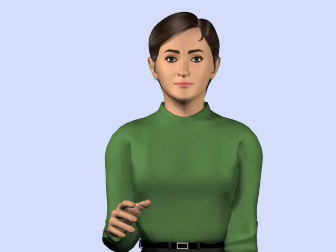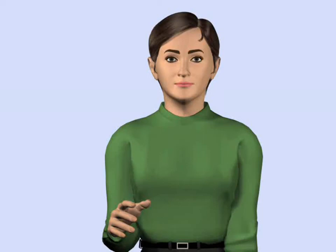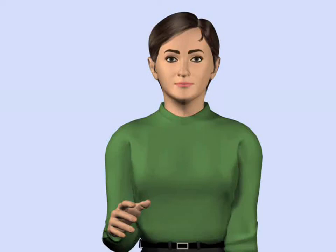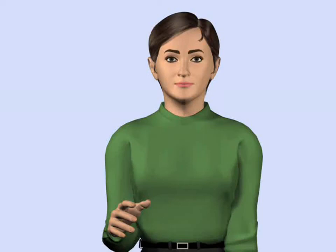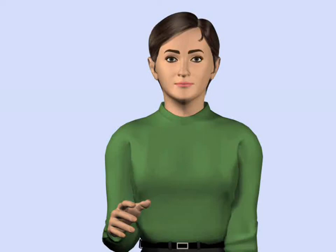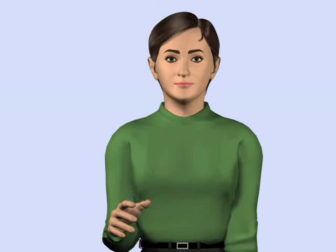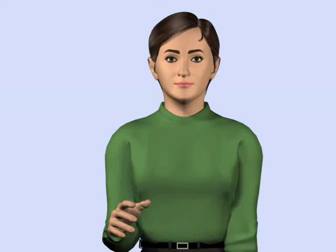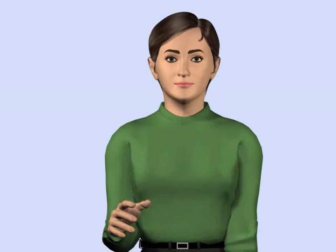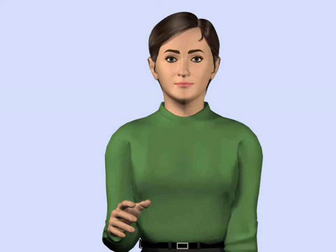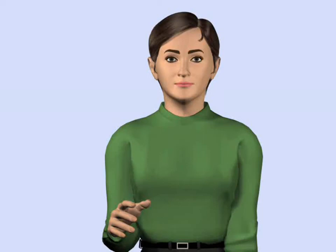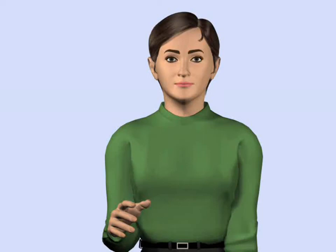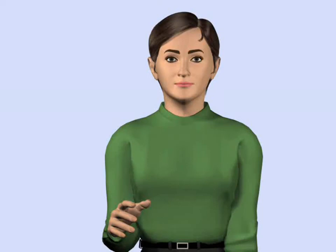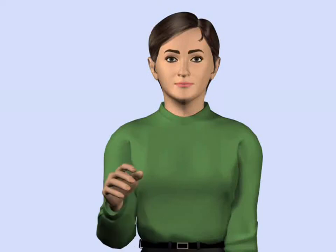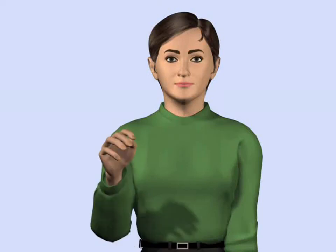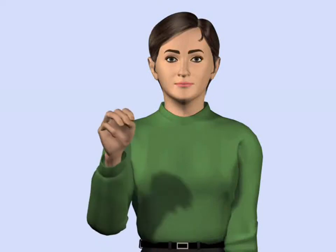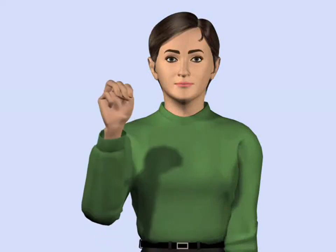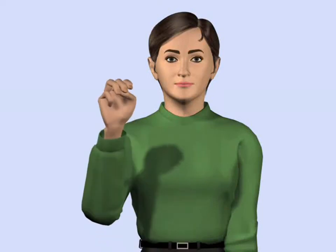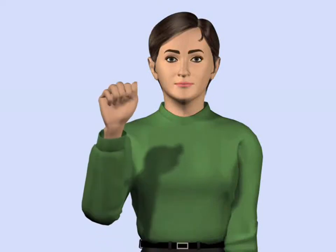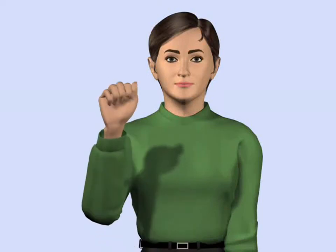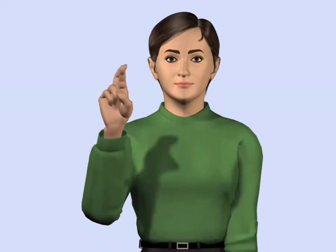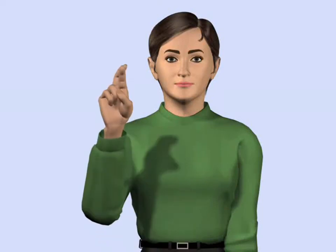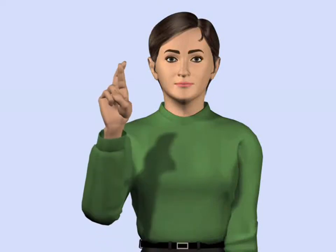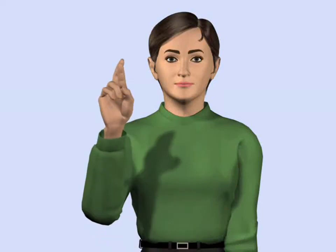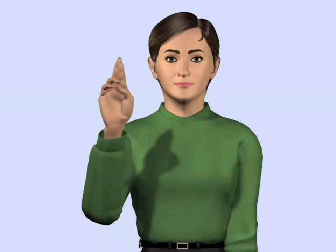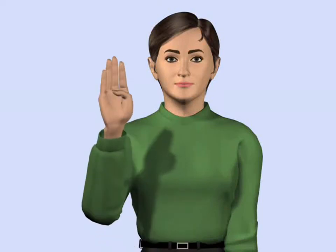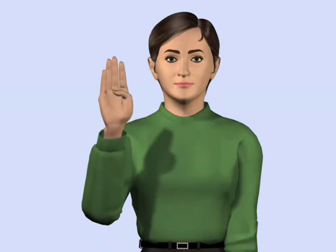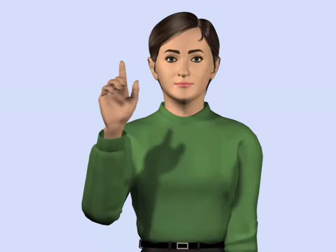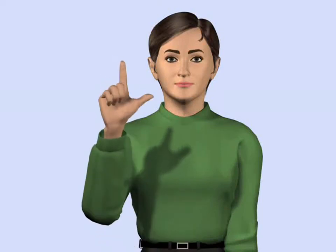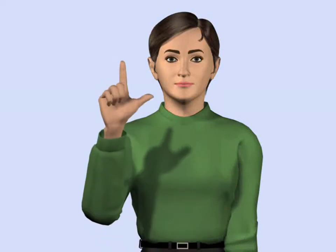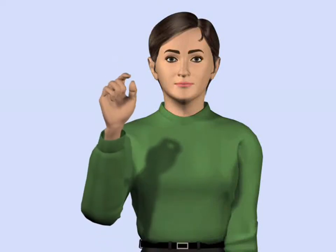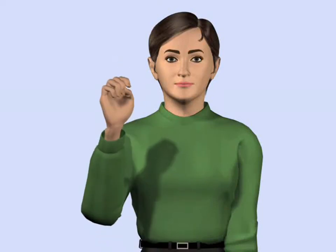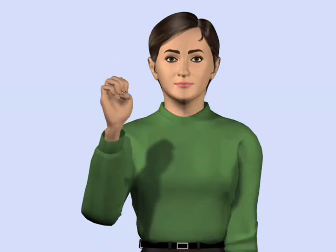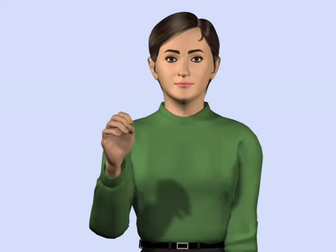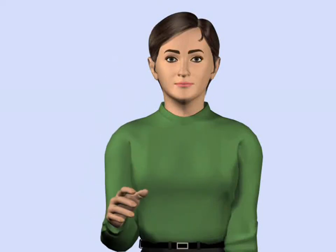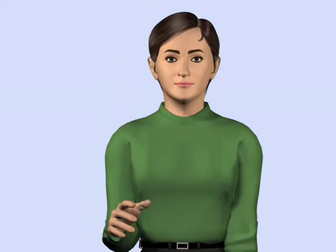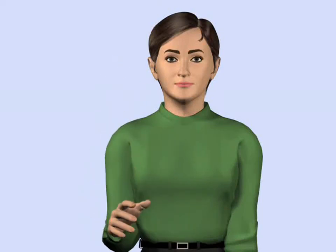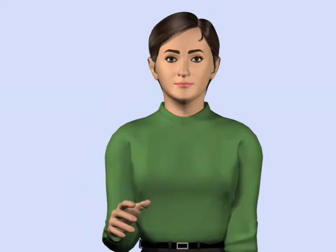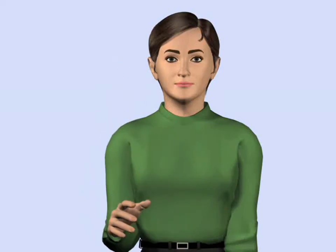marble